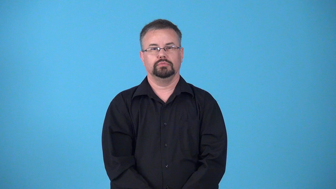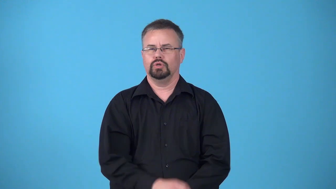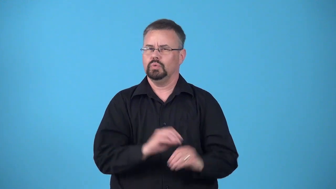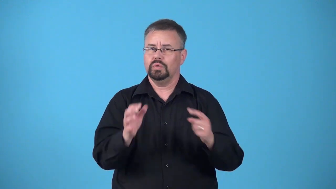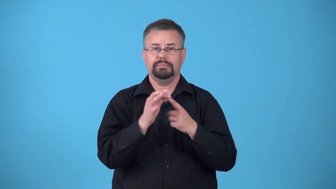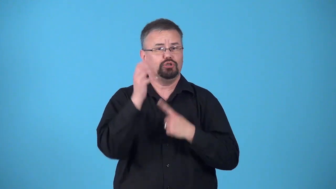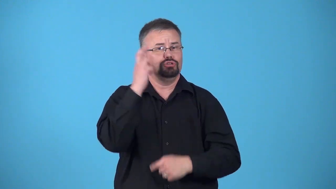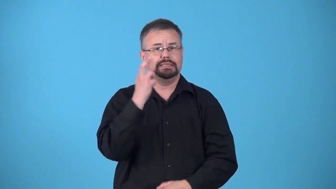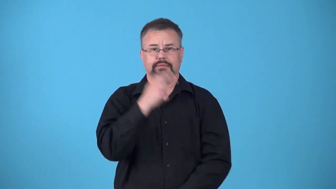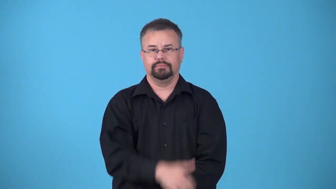just for the heck of it